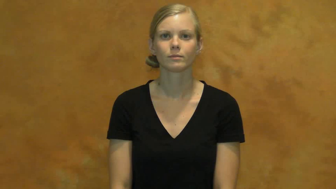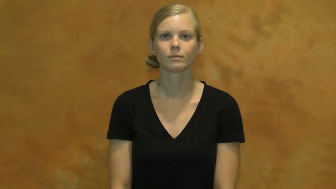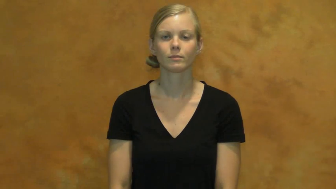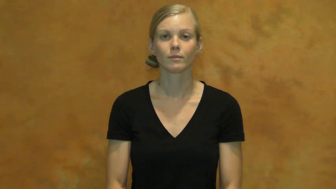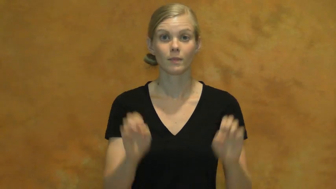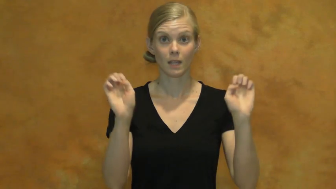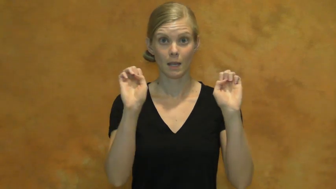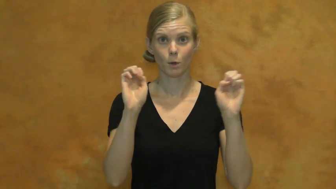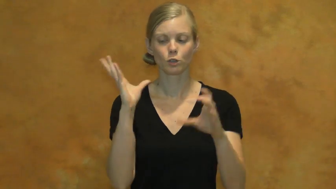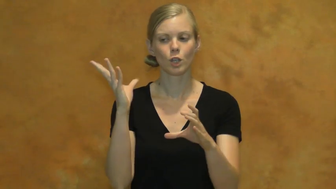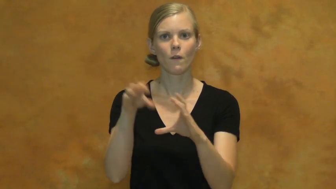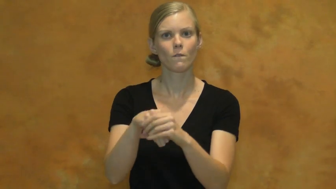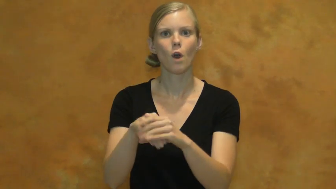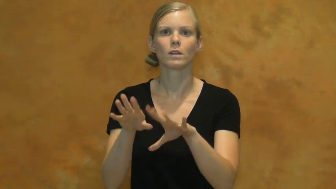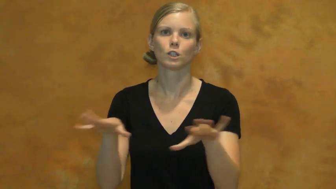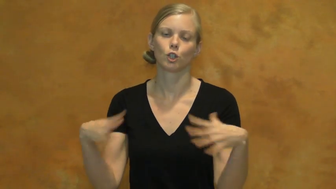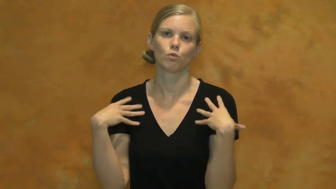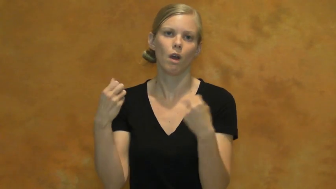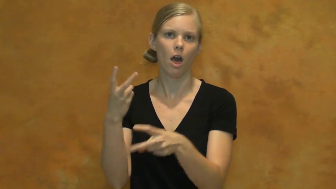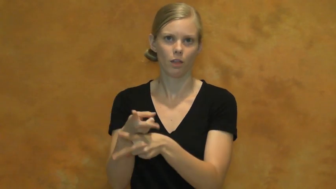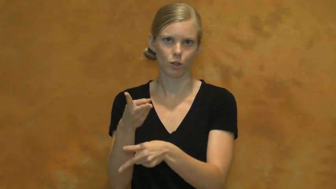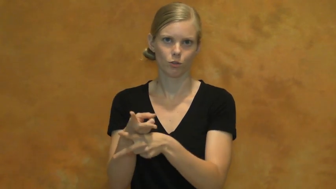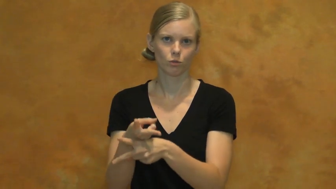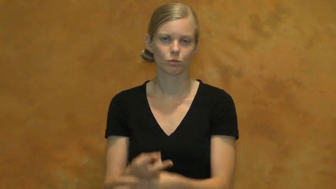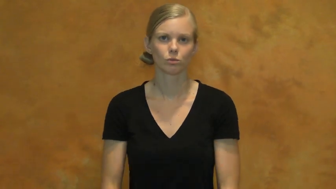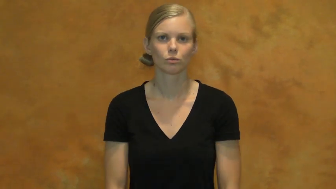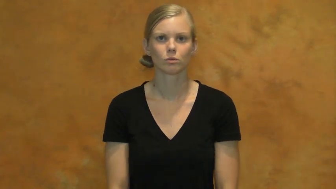pediatric emergency